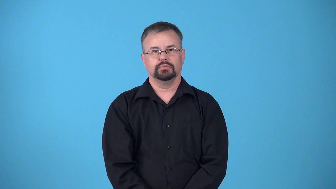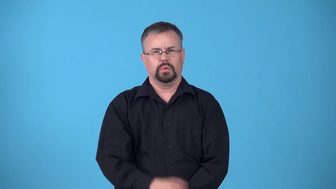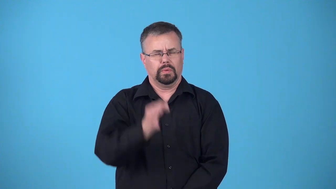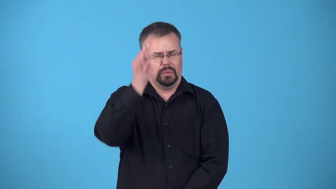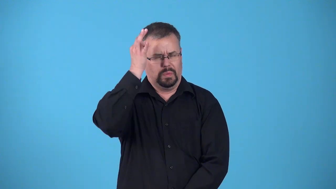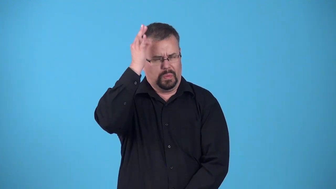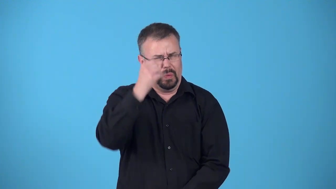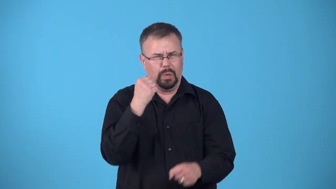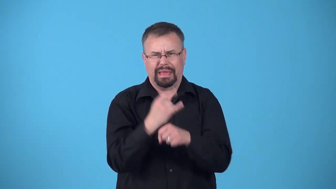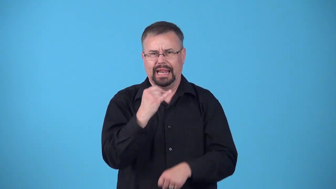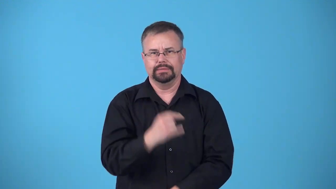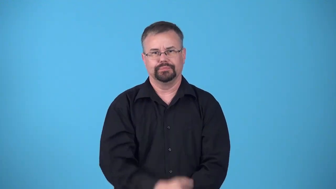in the nick of time